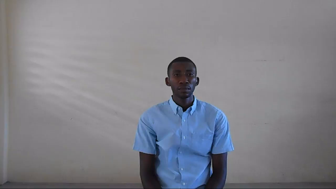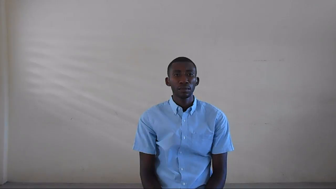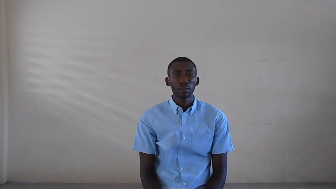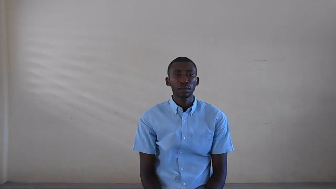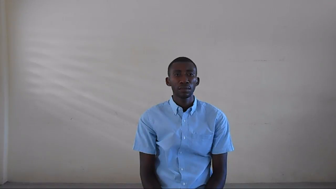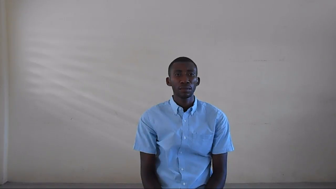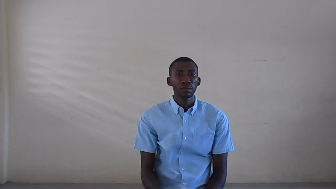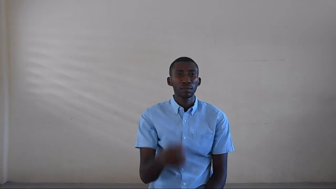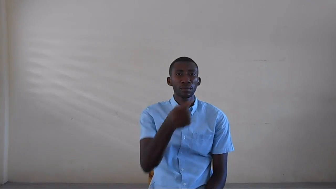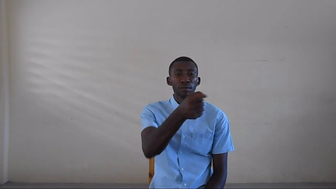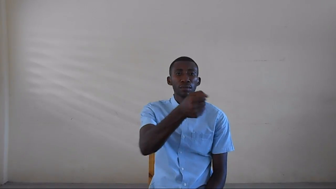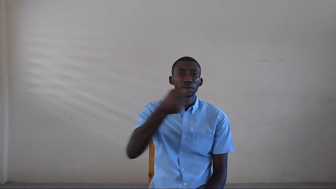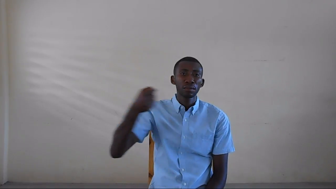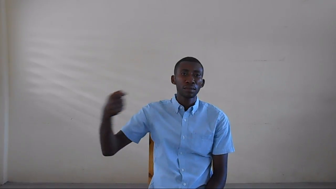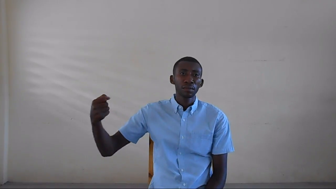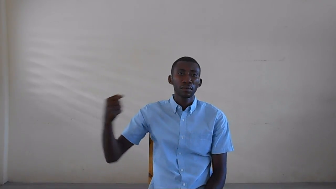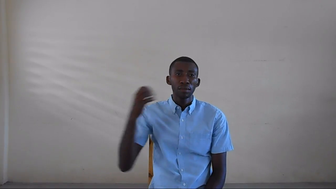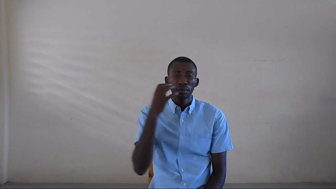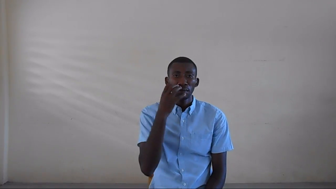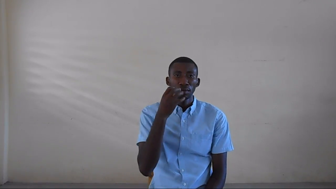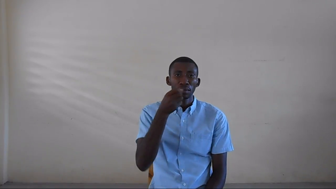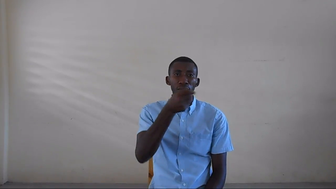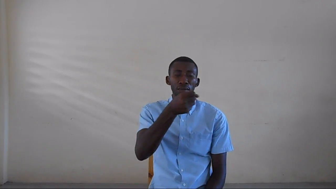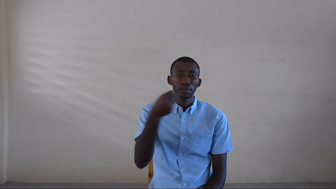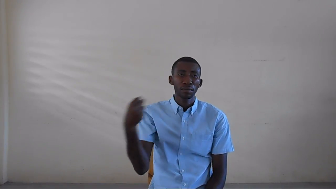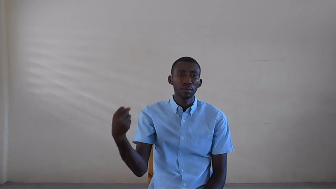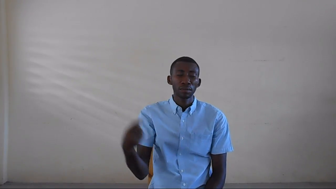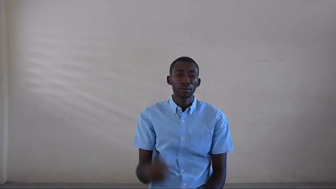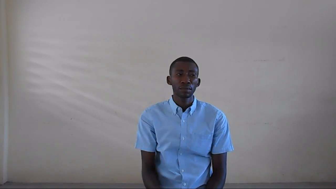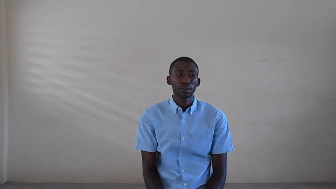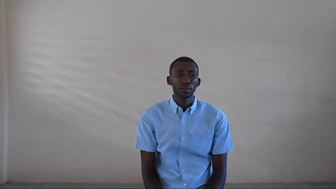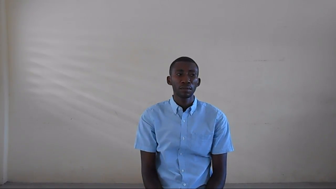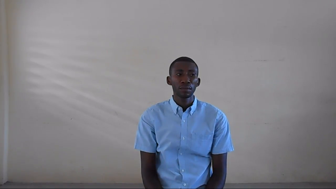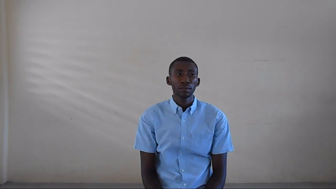refrigerator